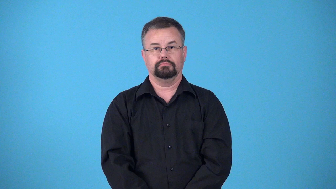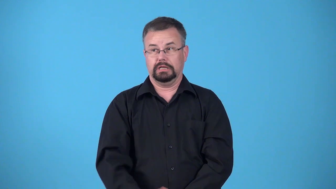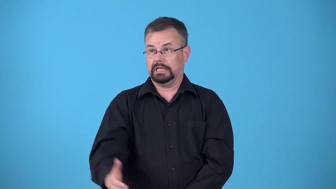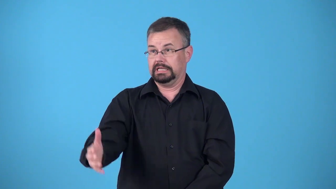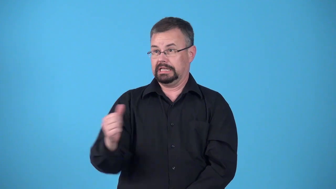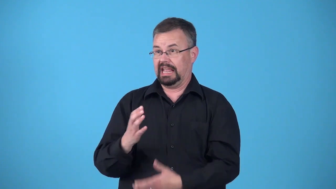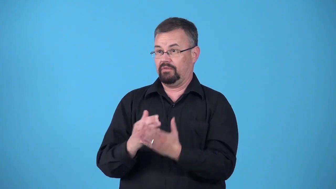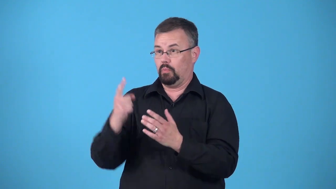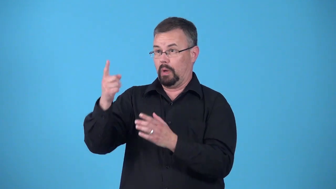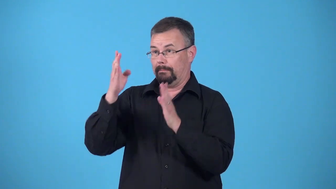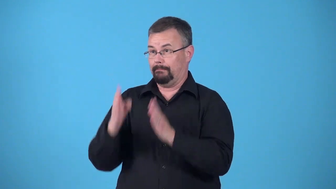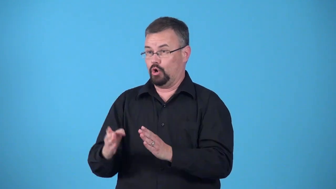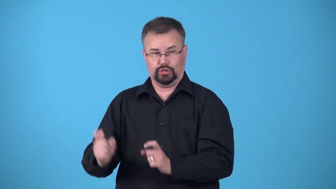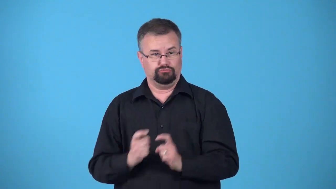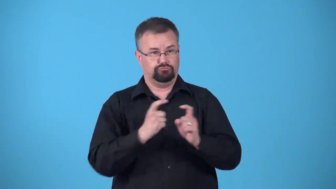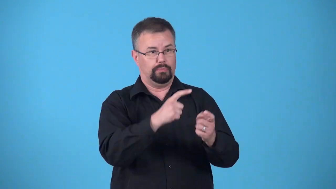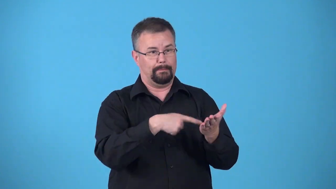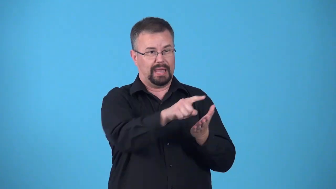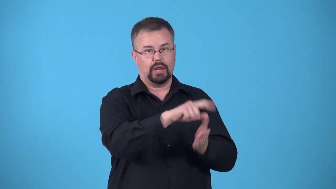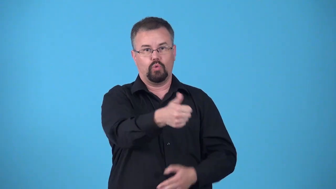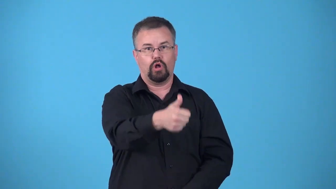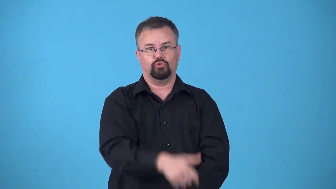rob peter to pay paul